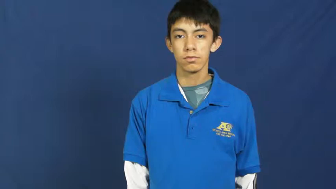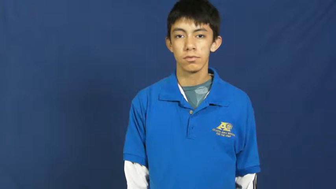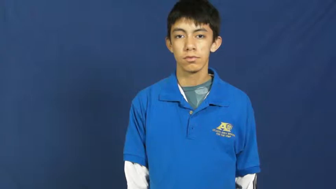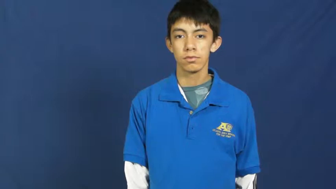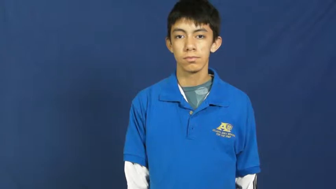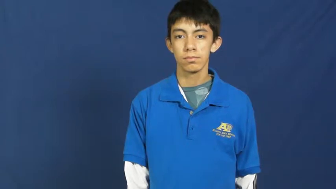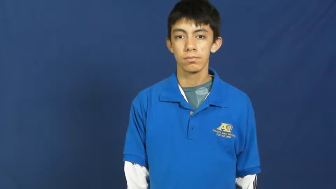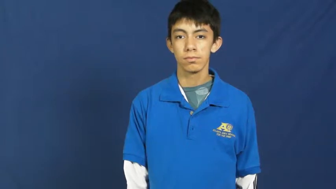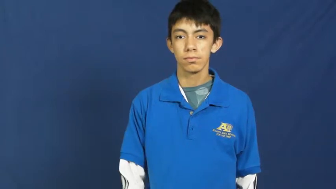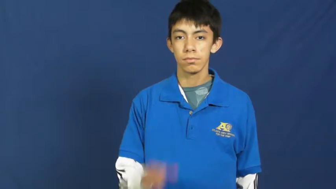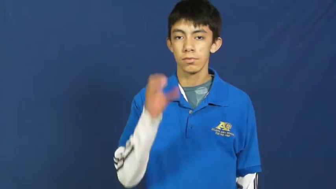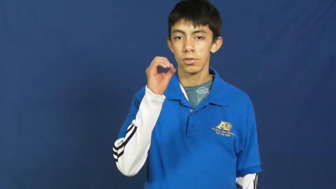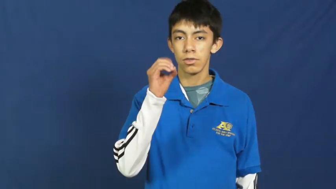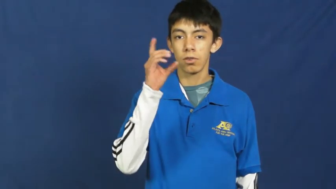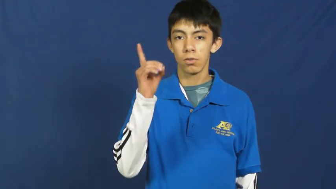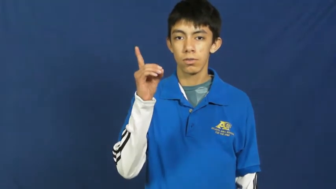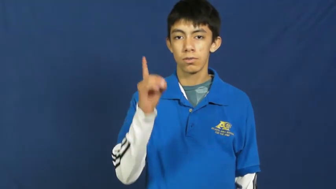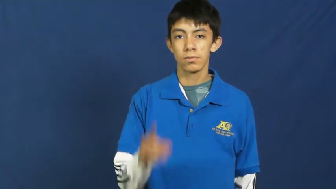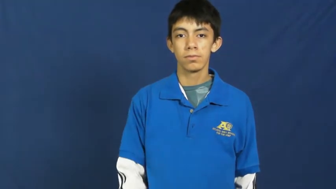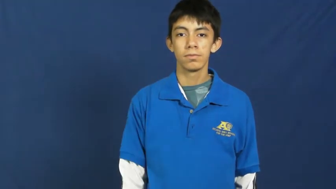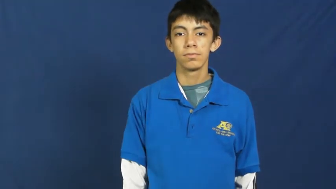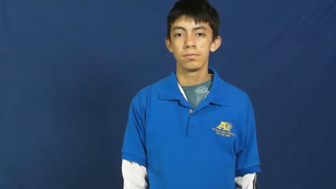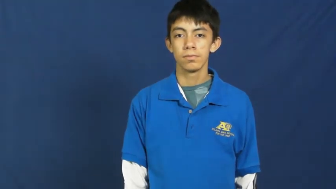overdose